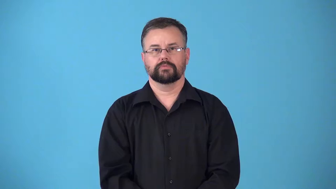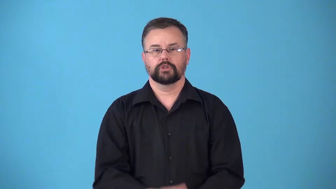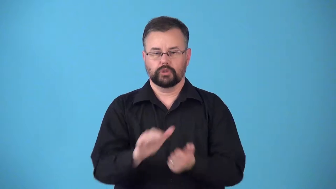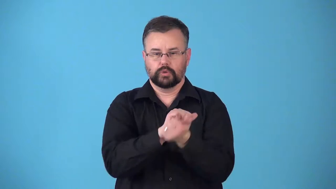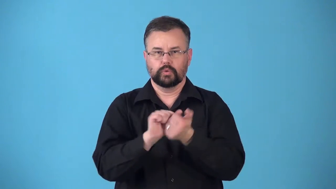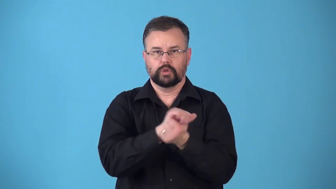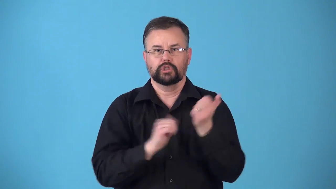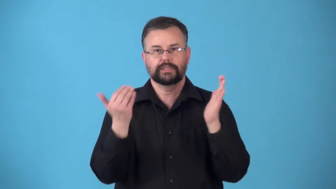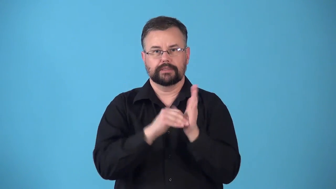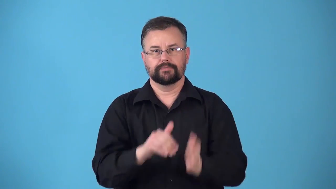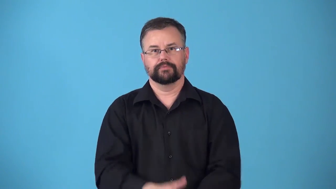rewash